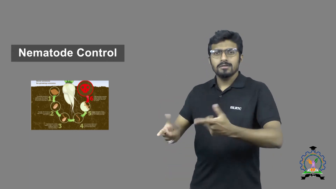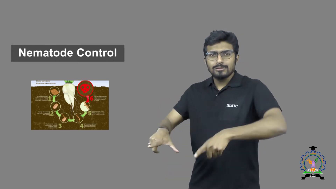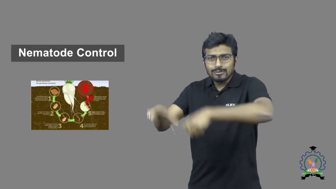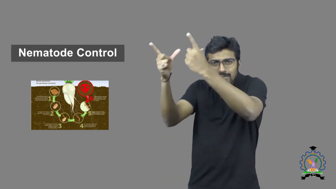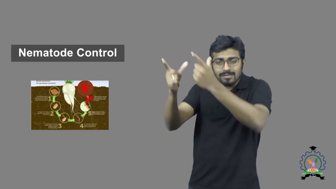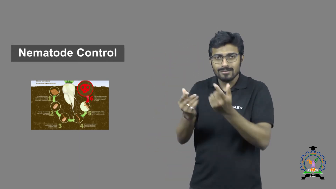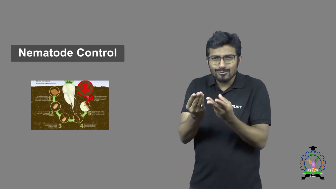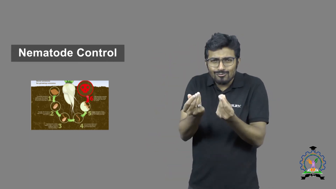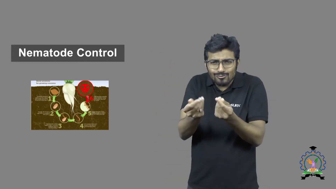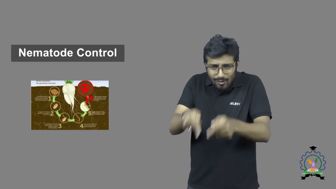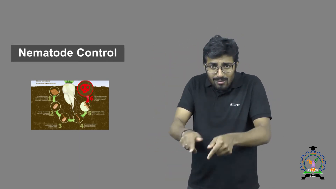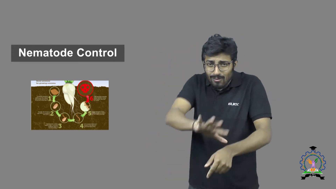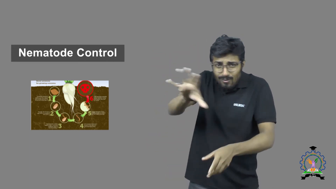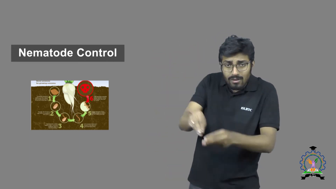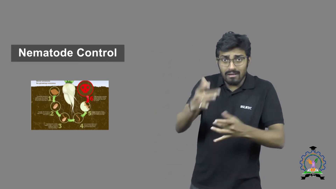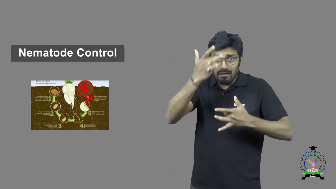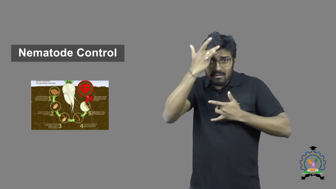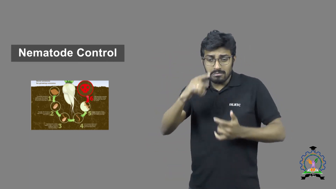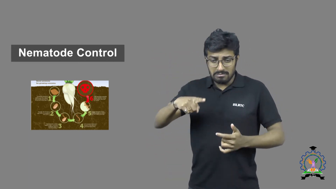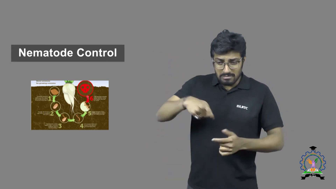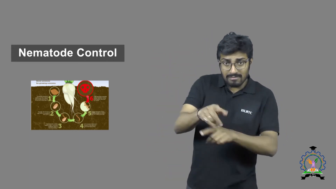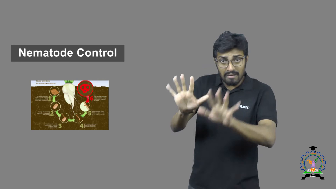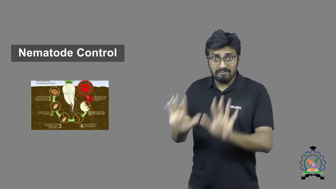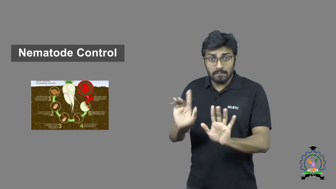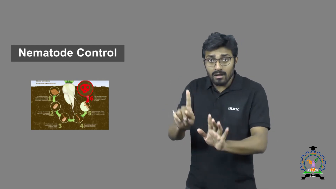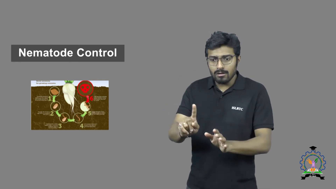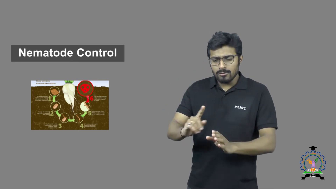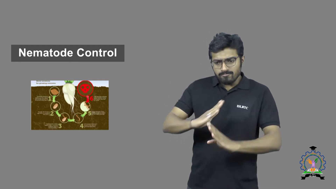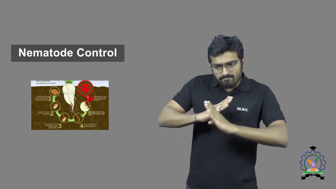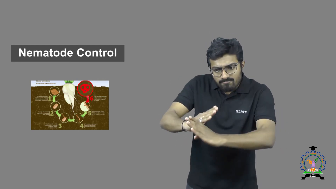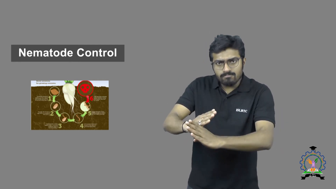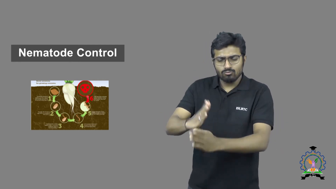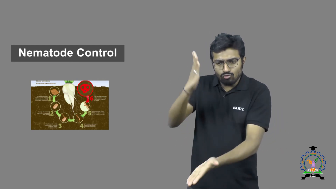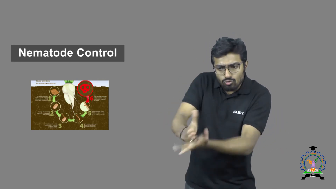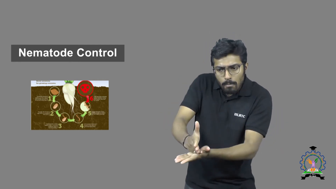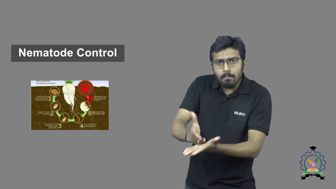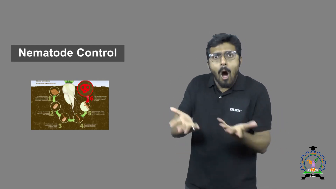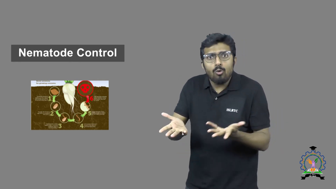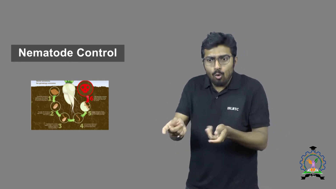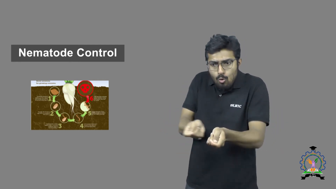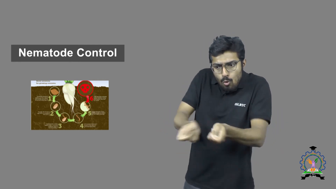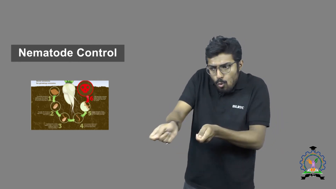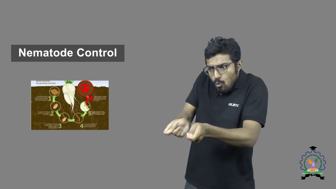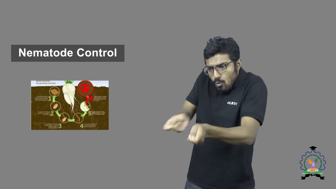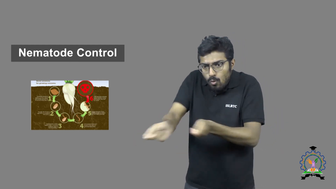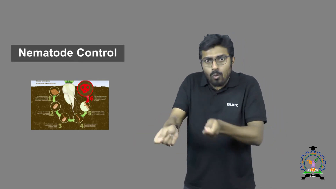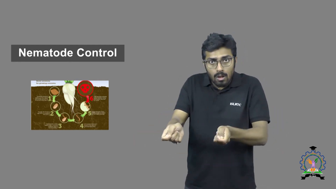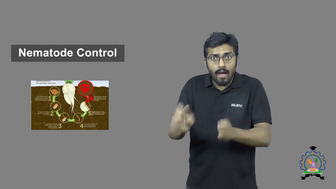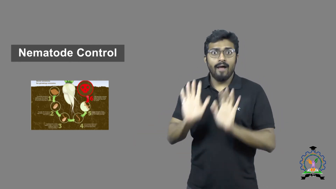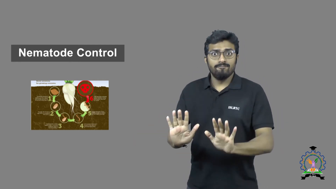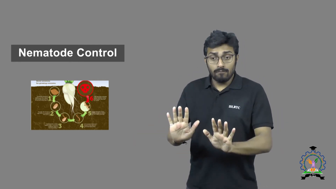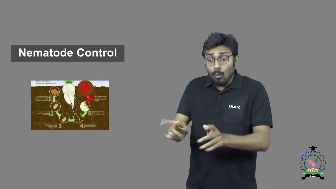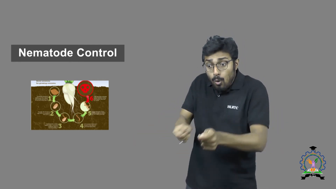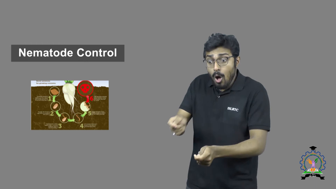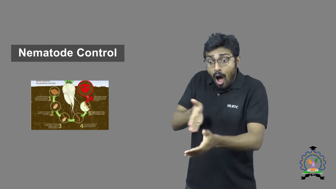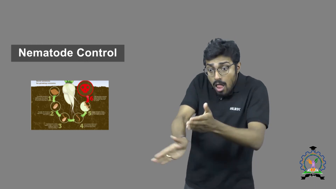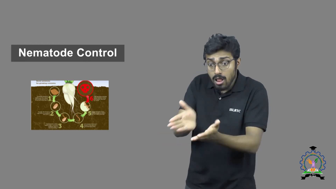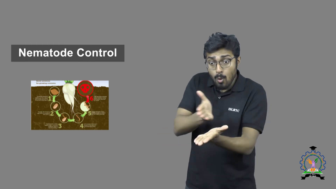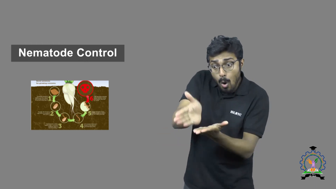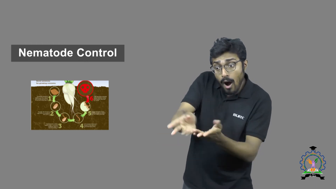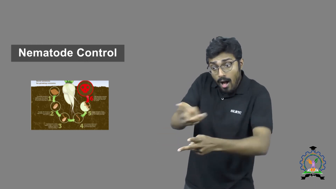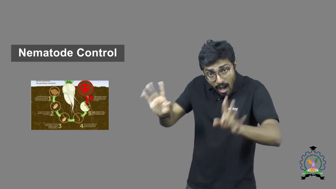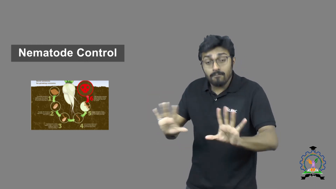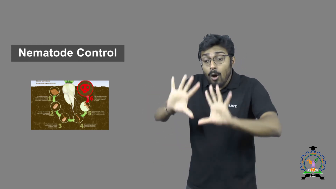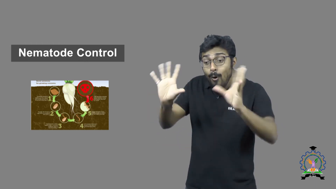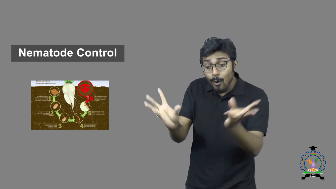Nematode Control